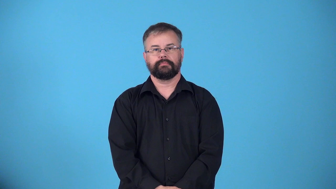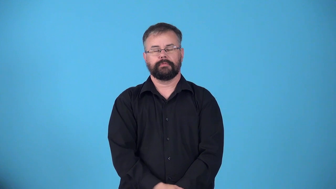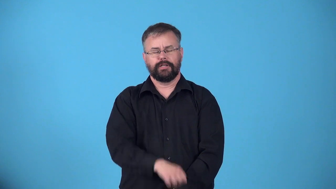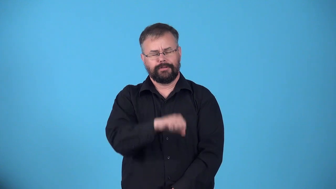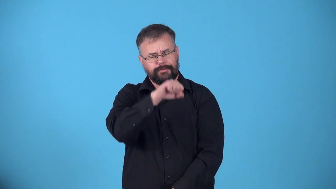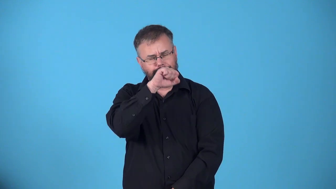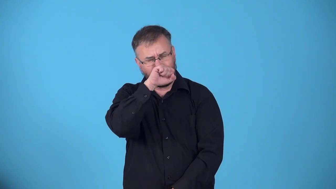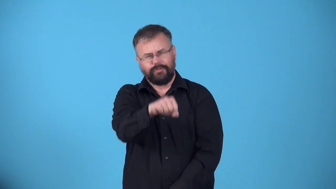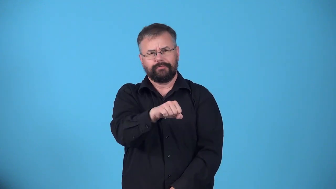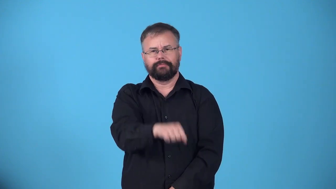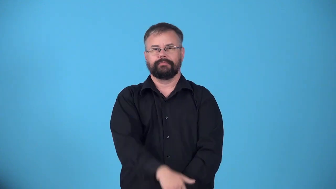really love,adore